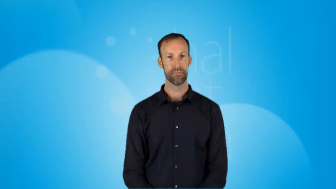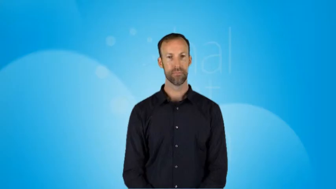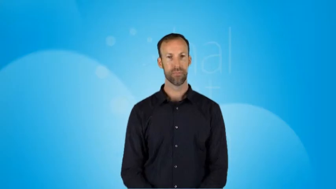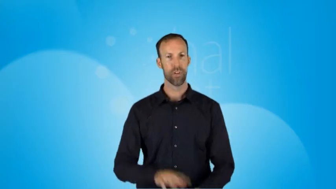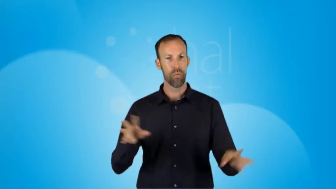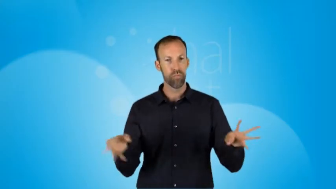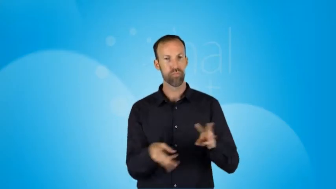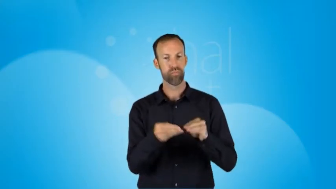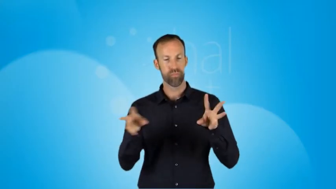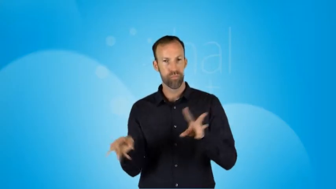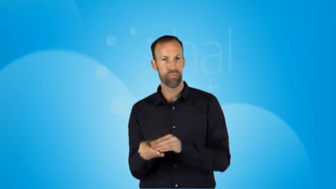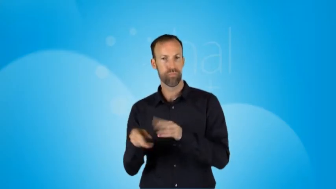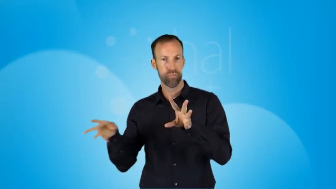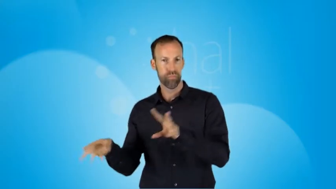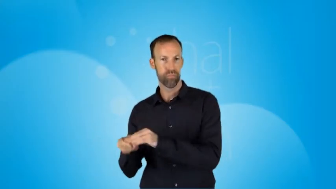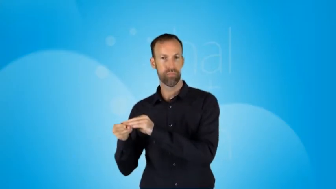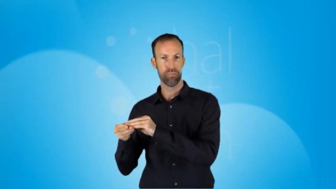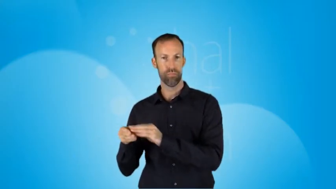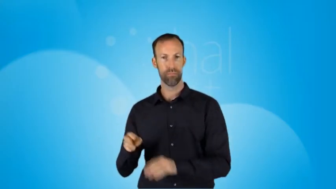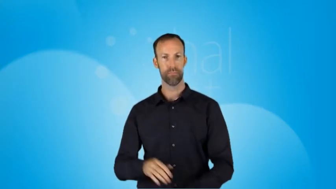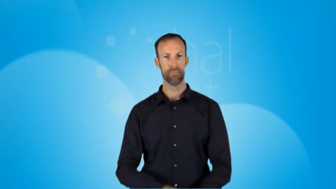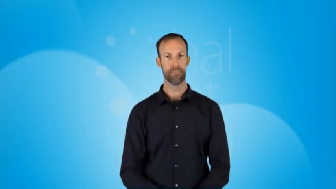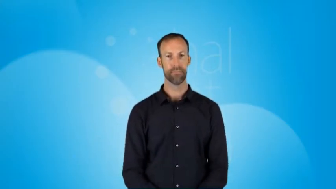adding